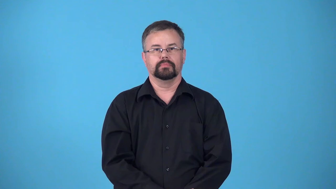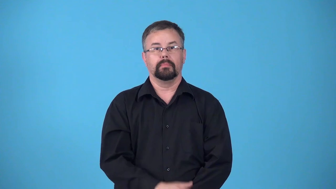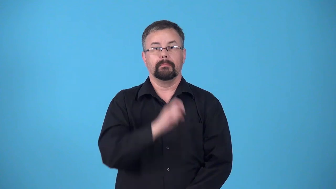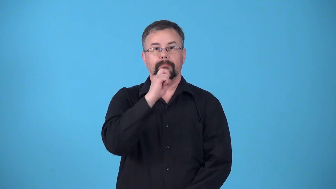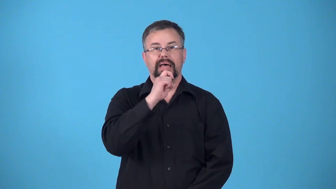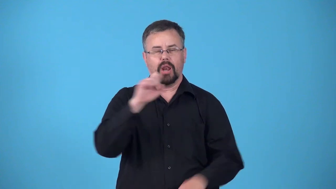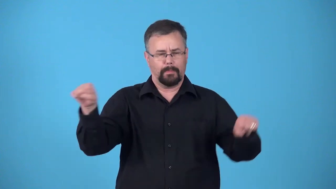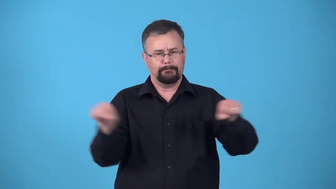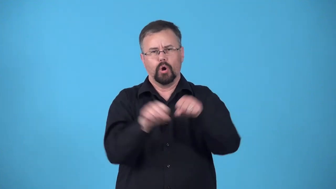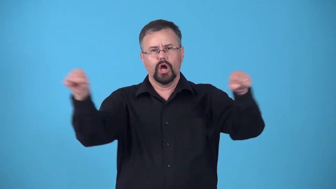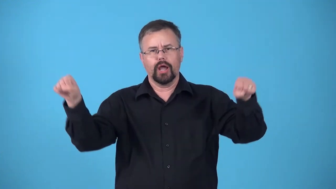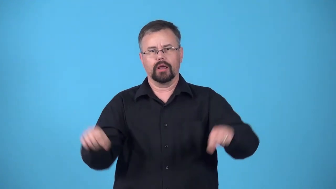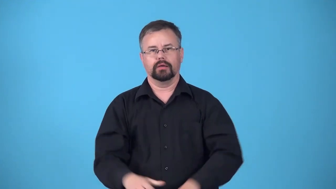clank,clangor,clash